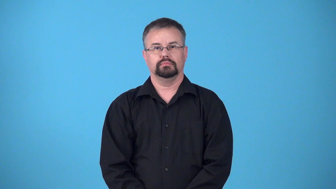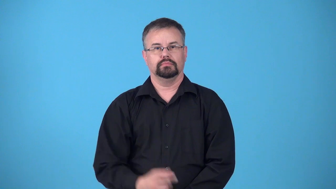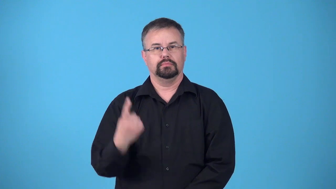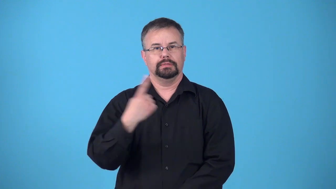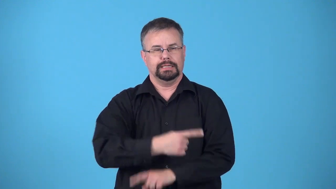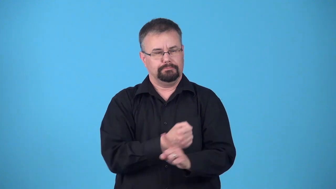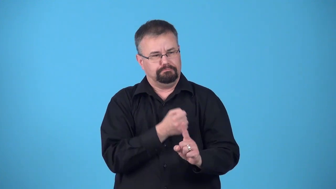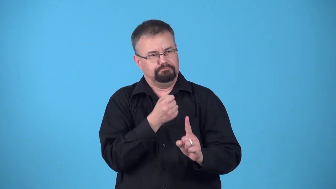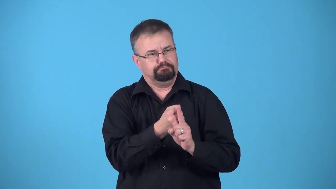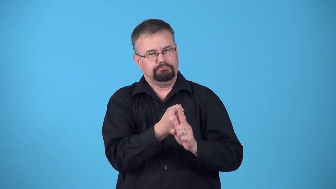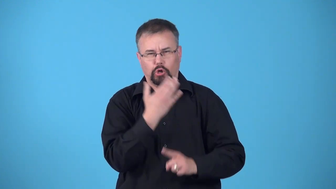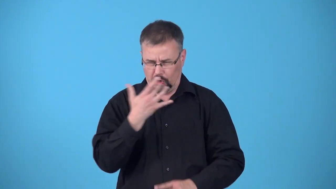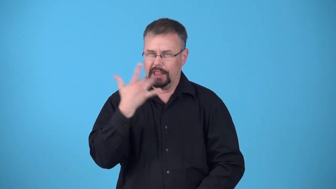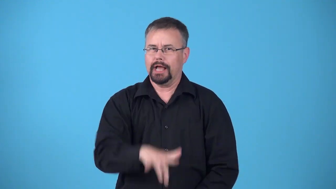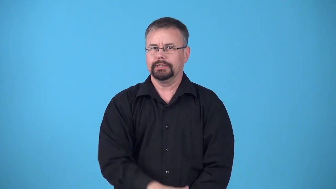red letter day